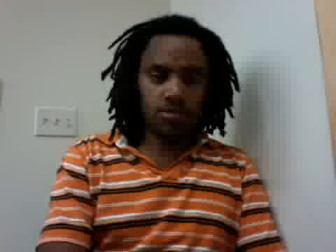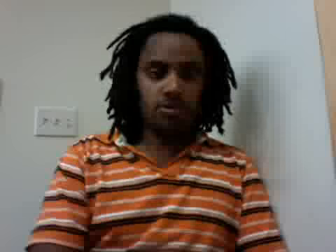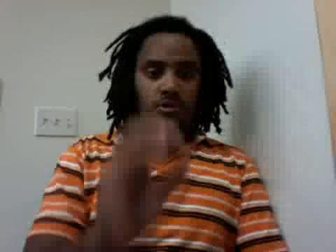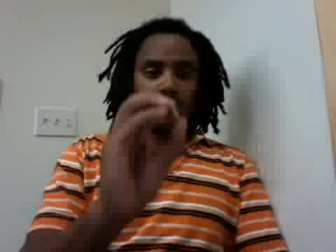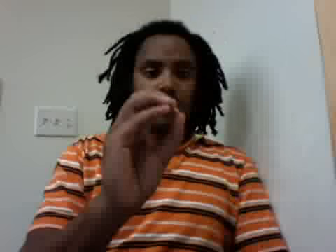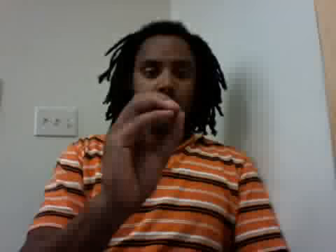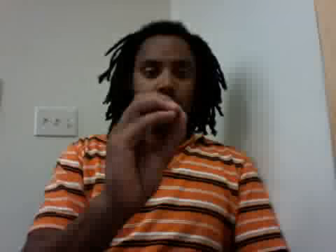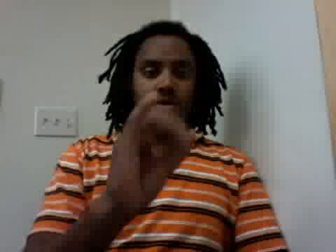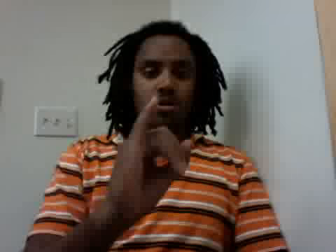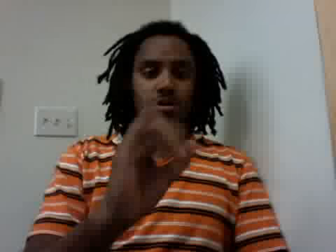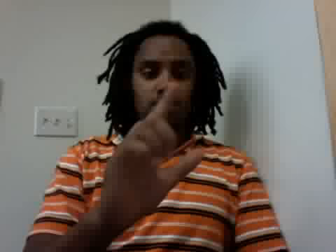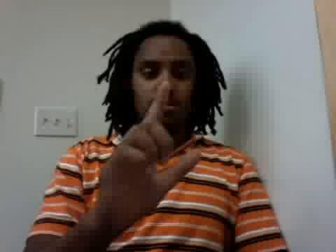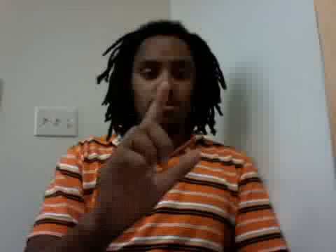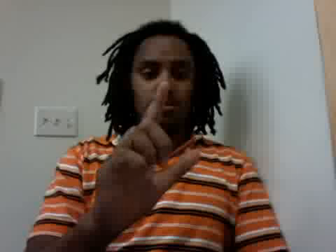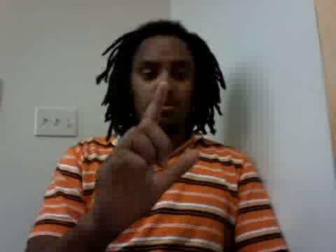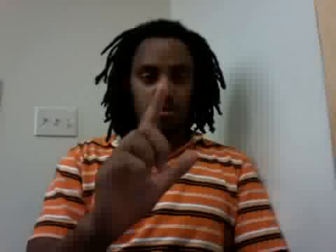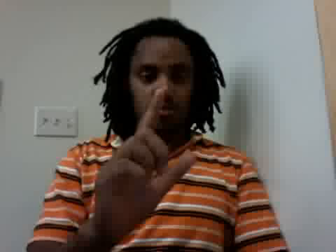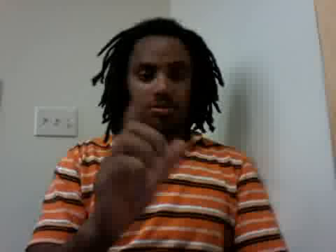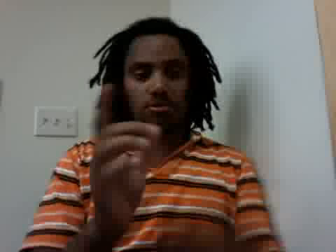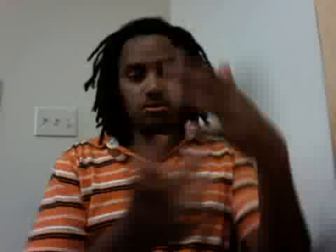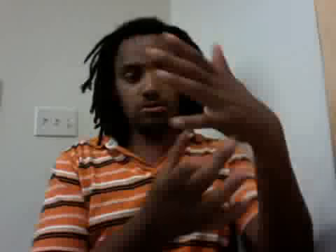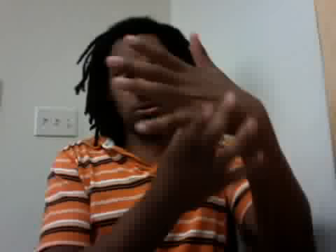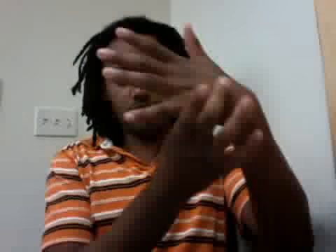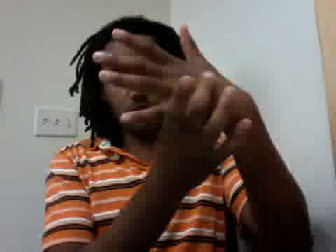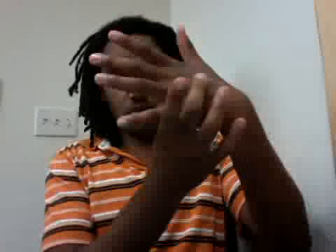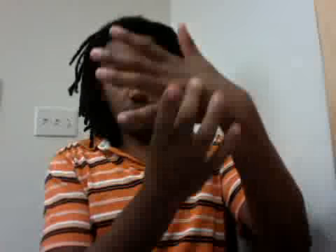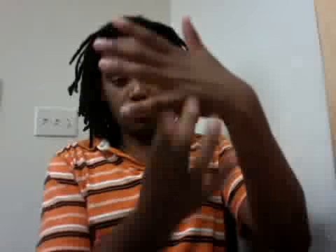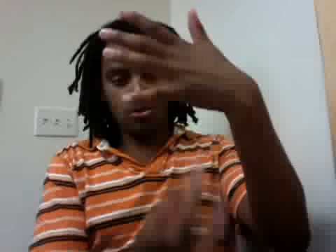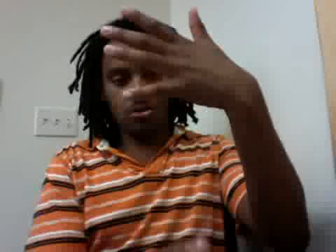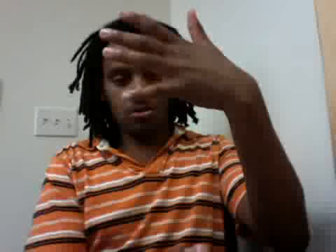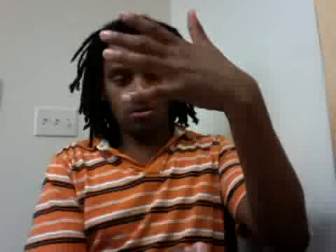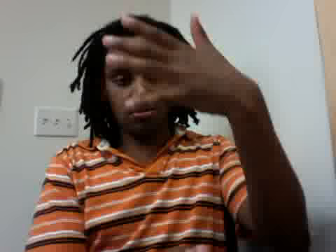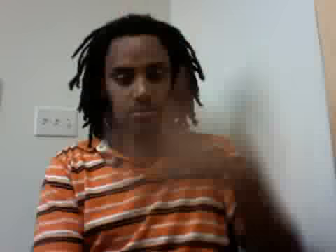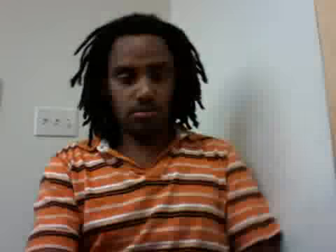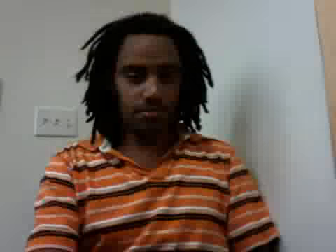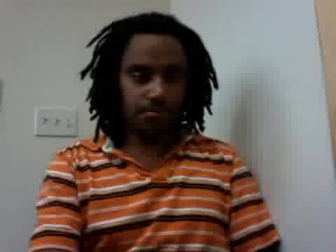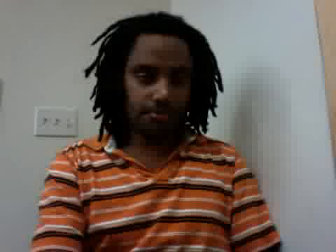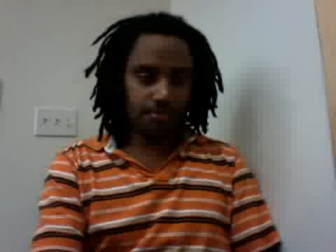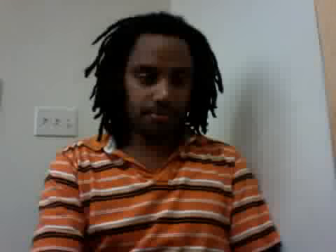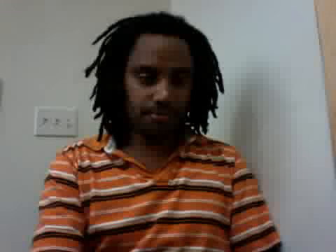Oil